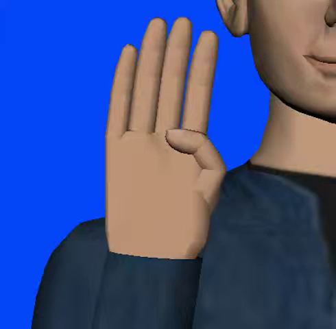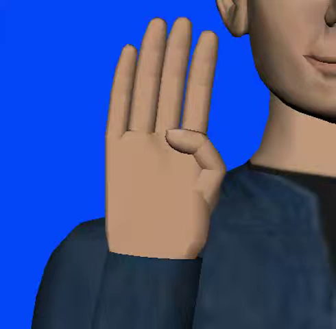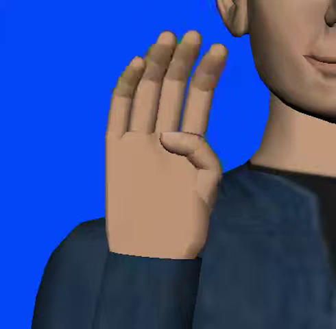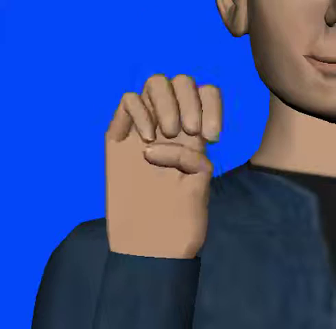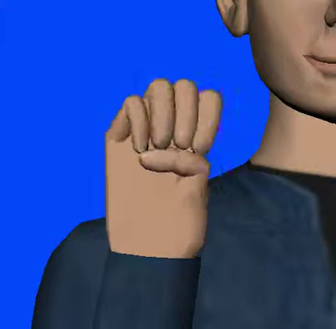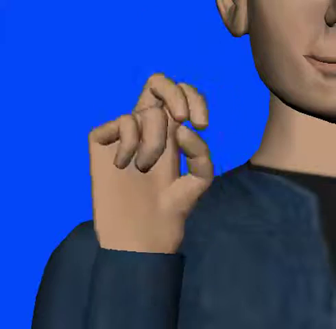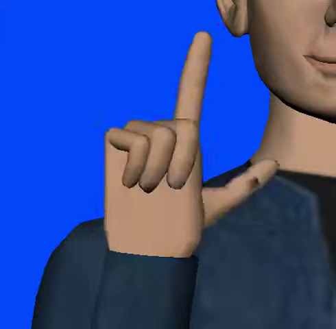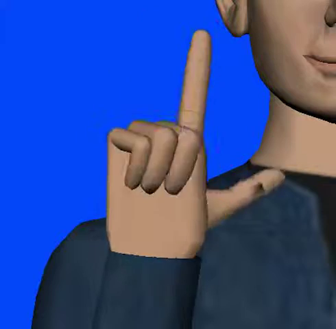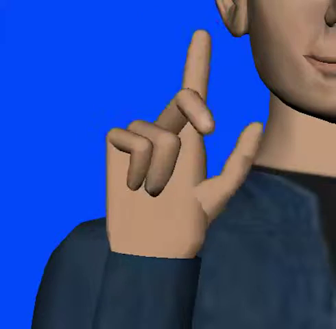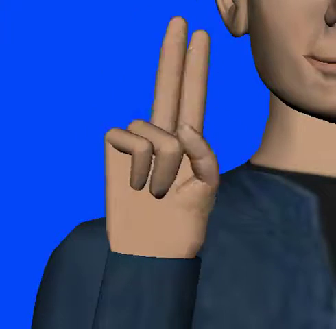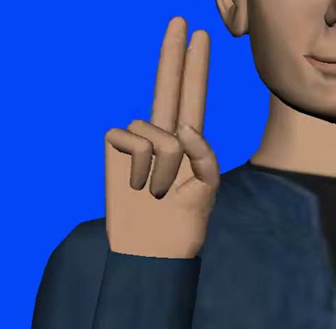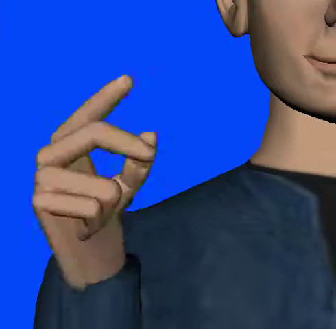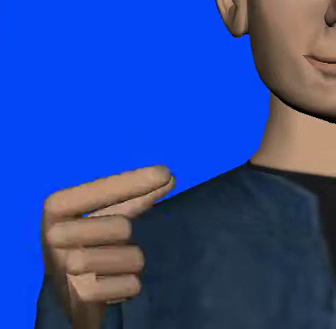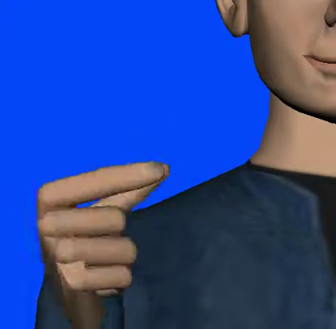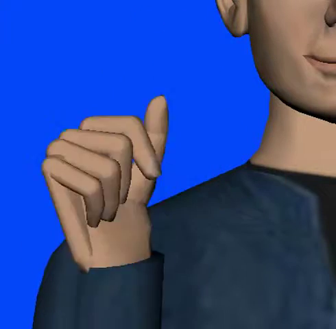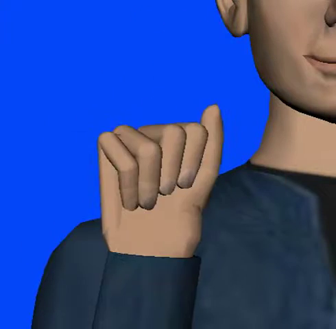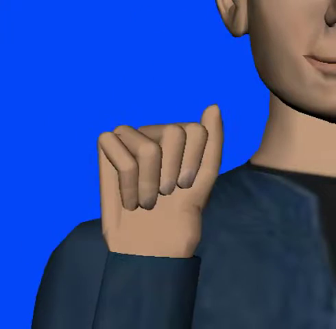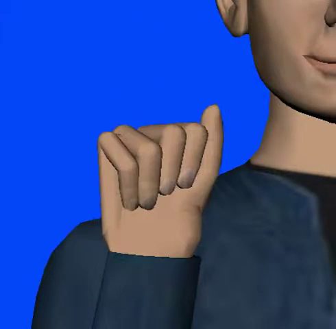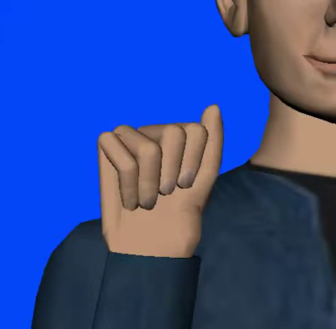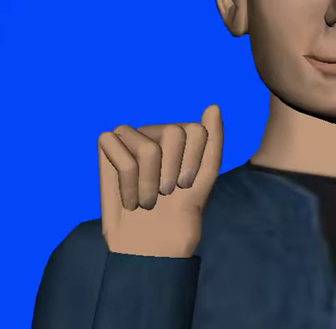beluga